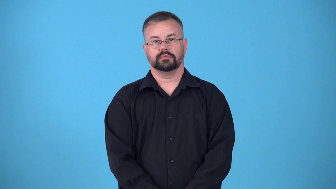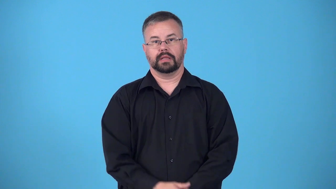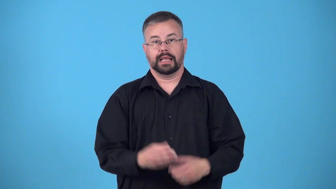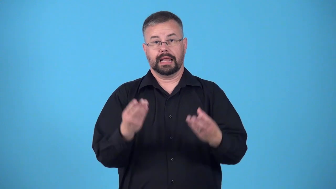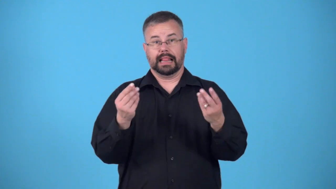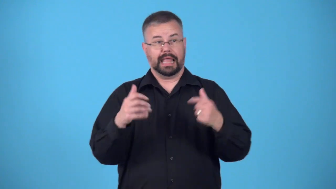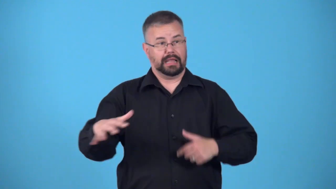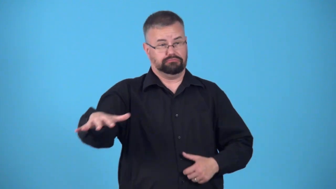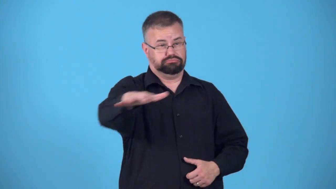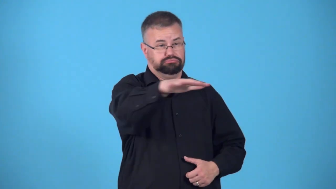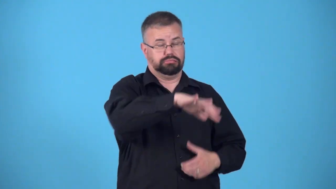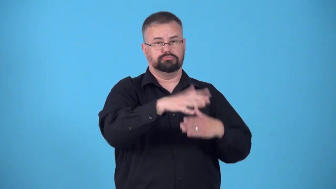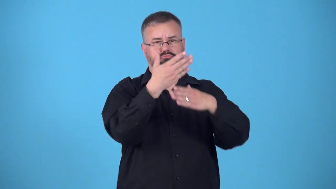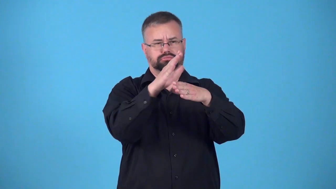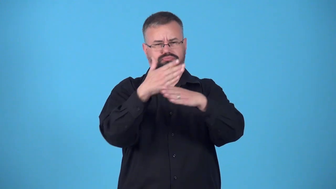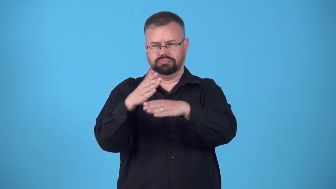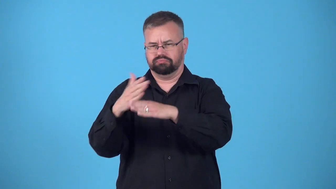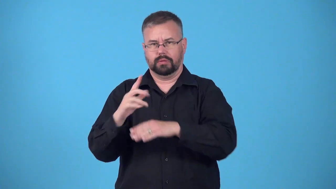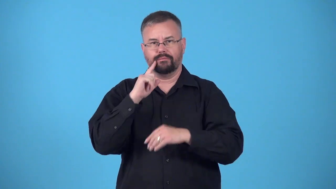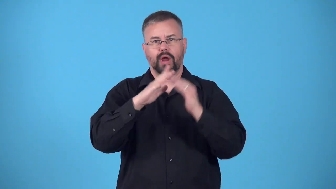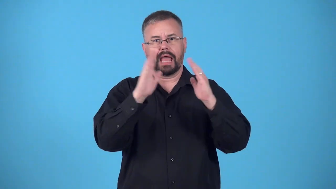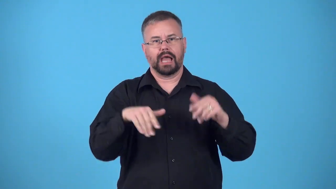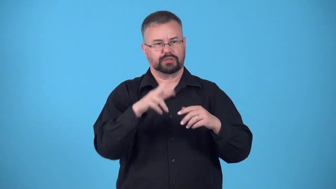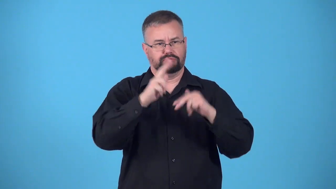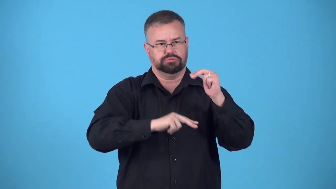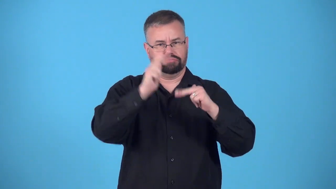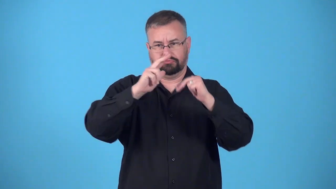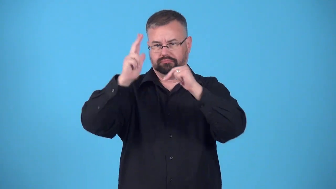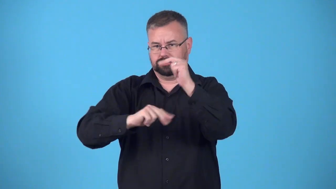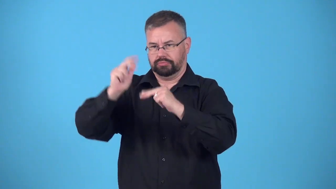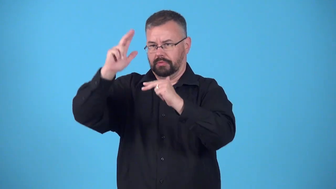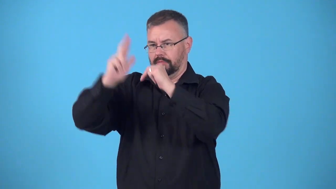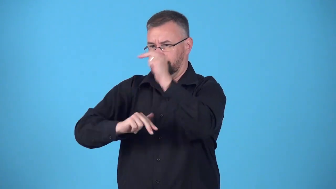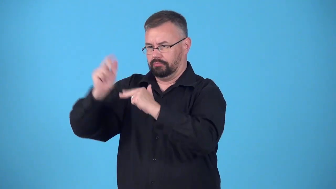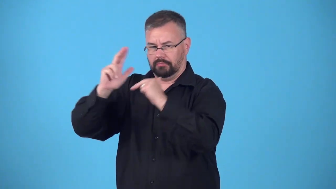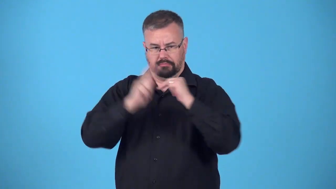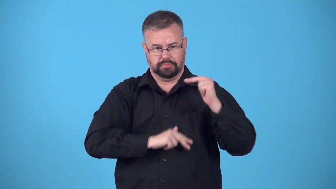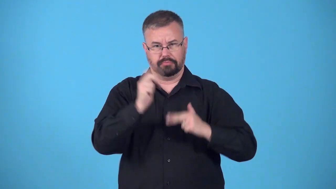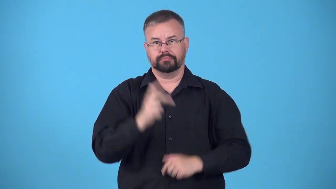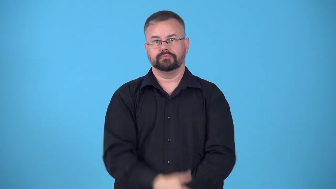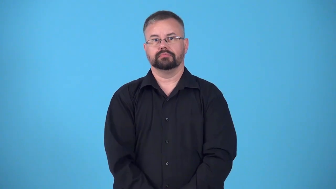subdivision